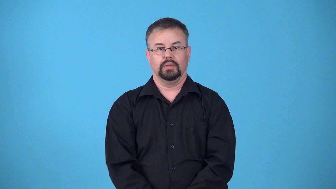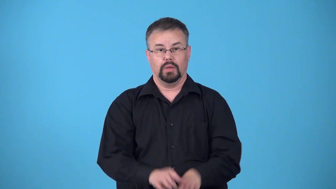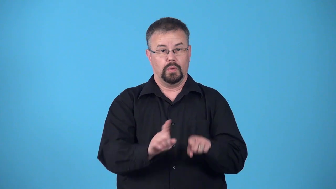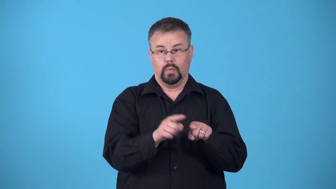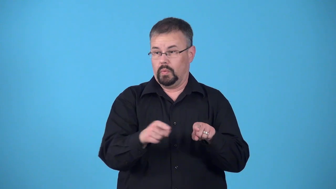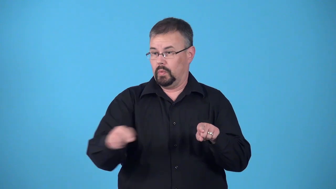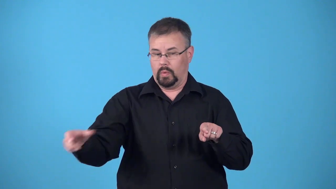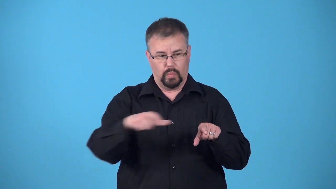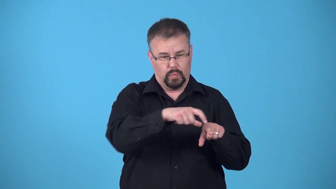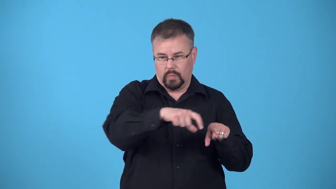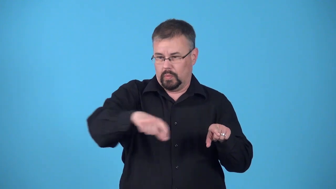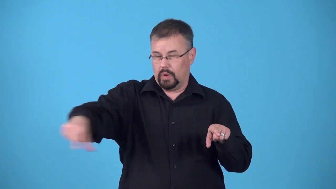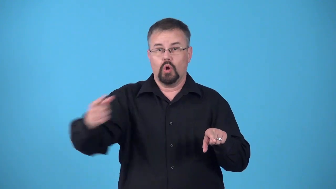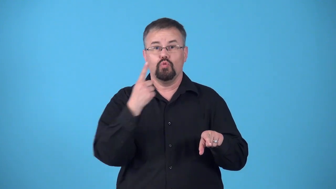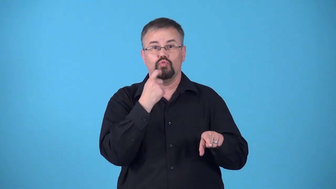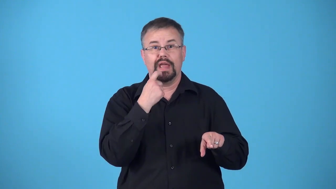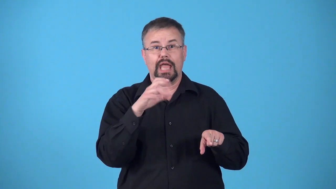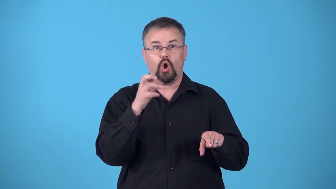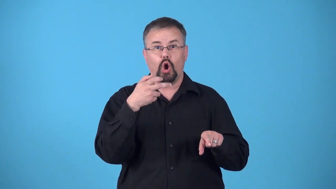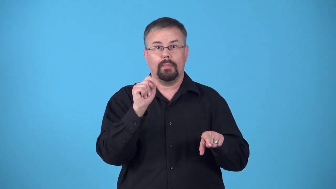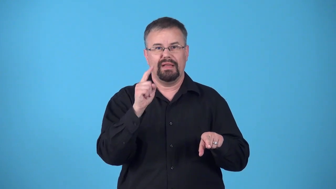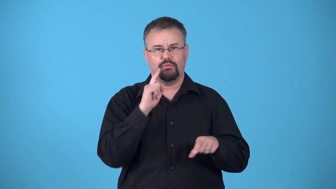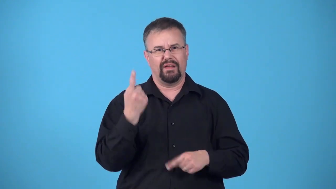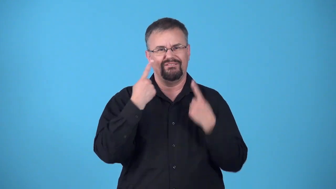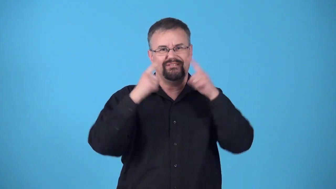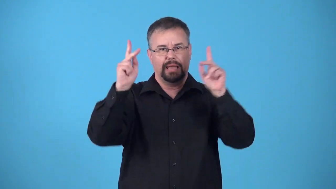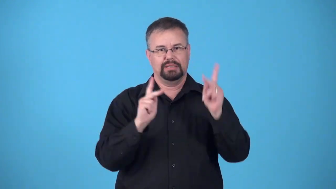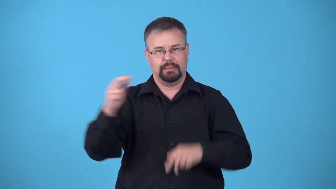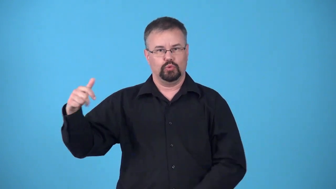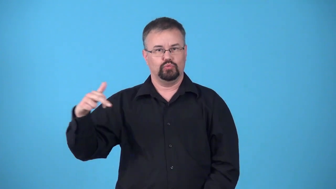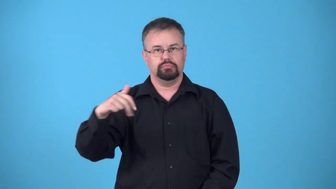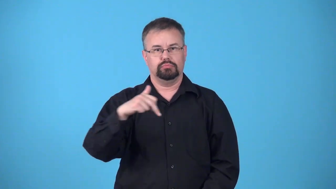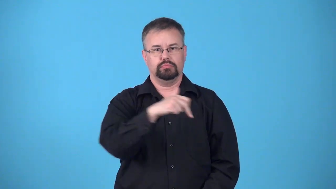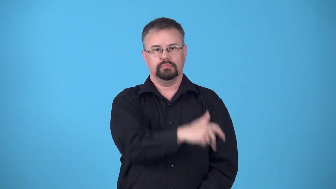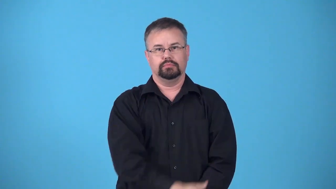red carpet